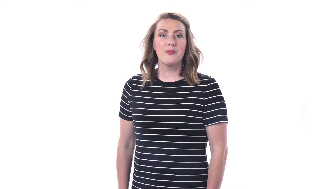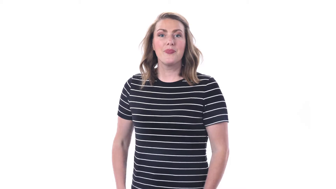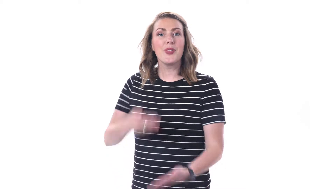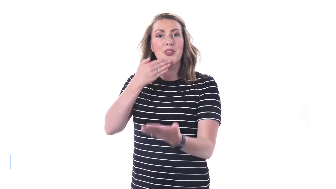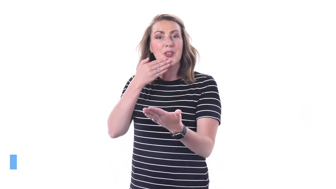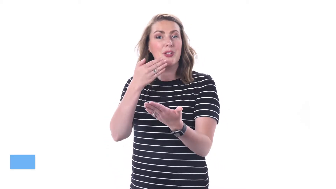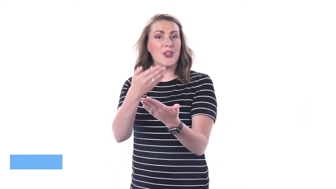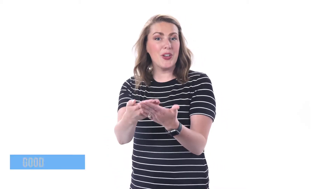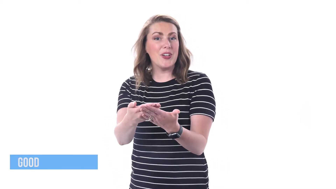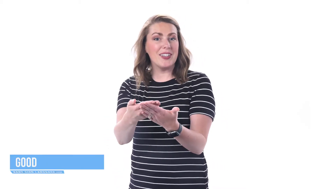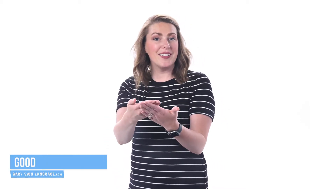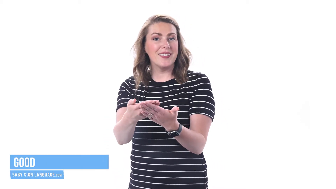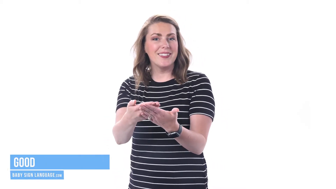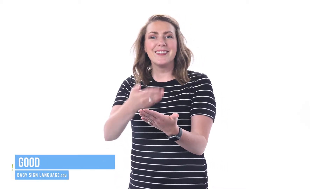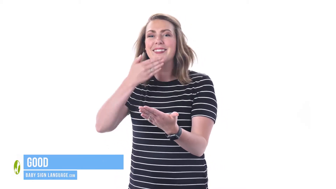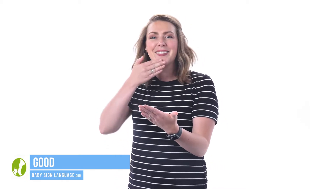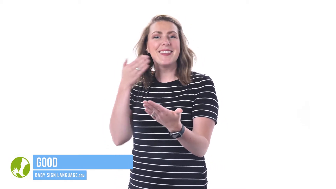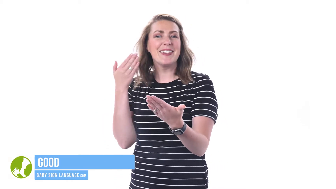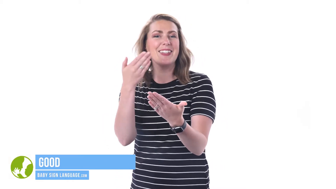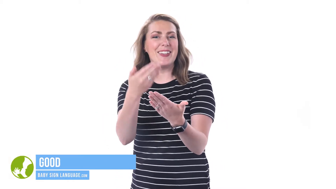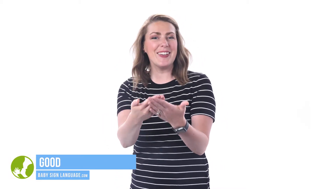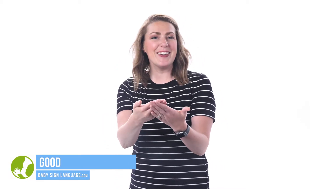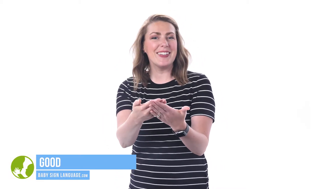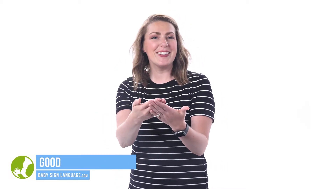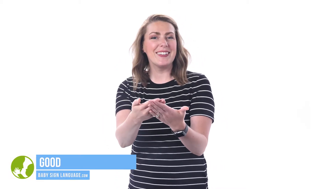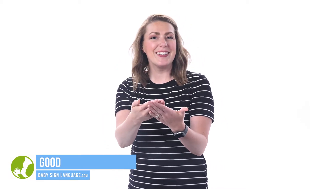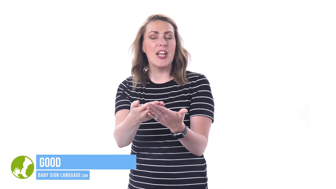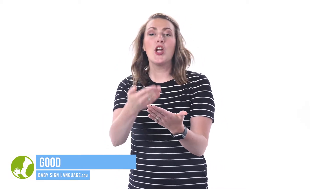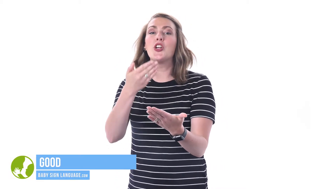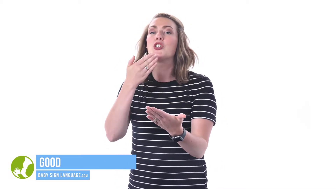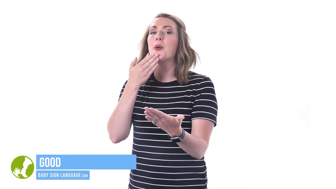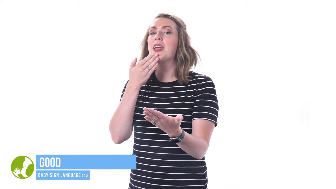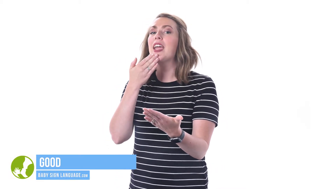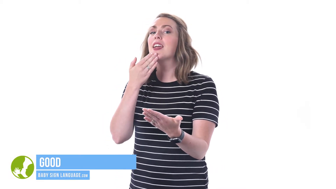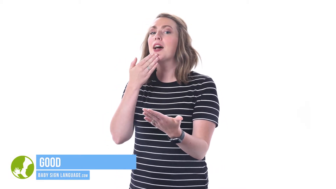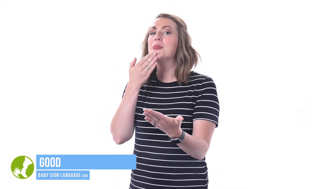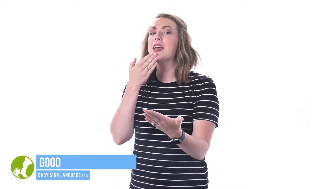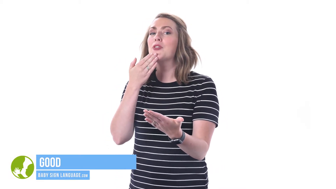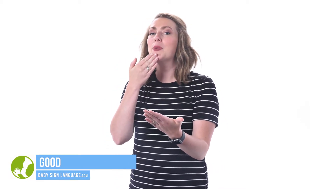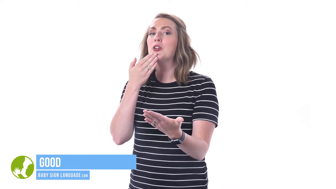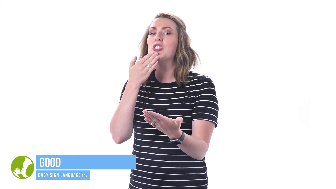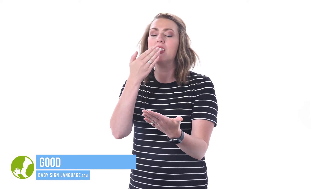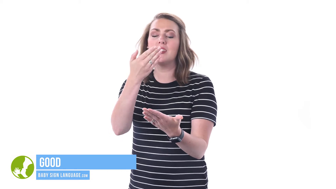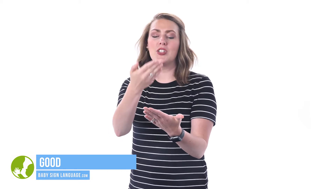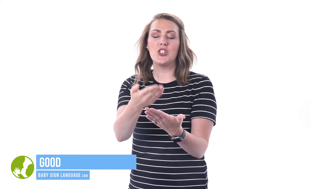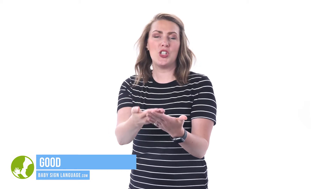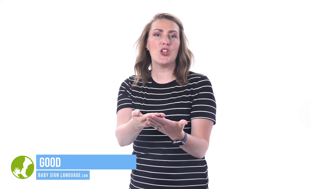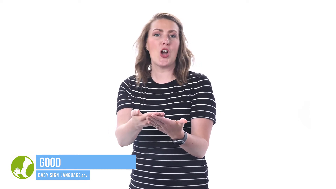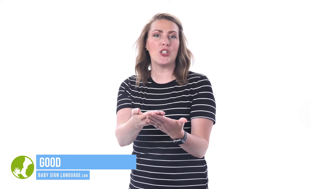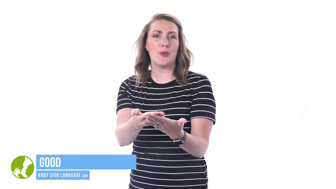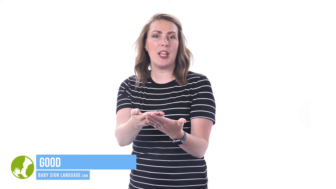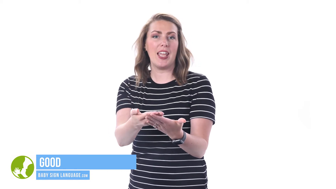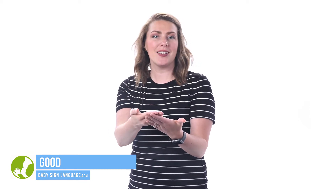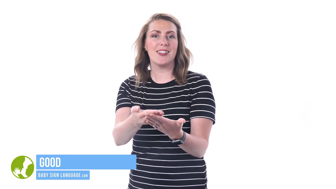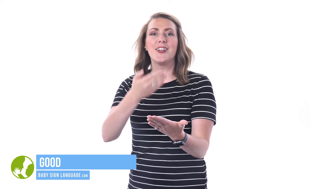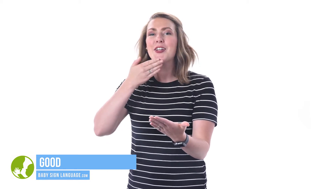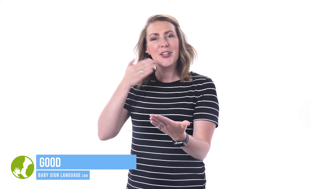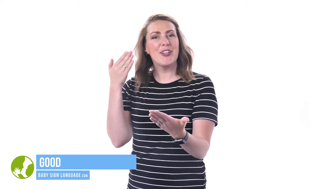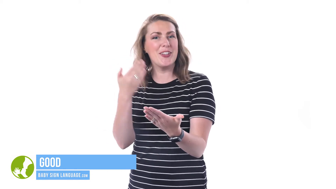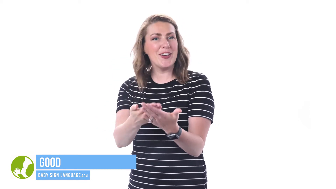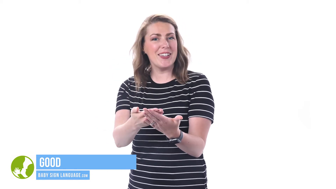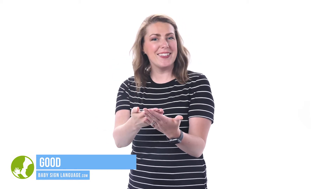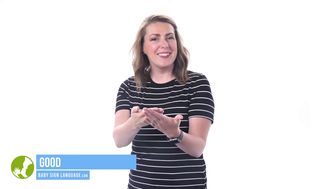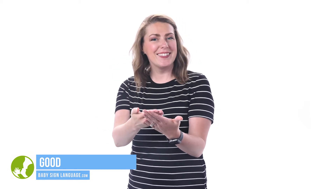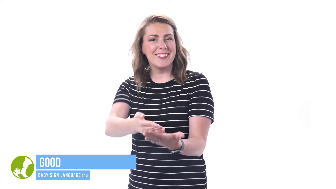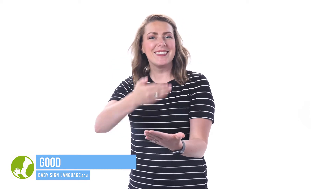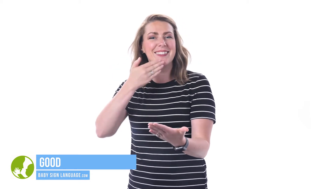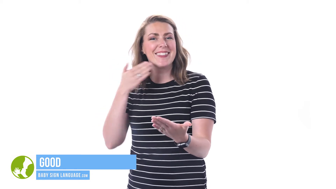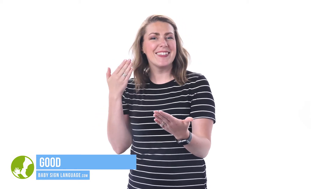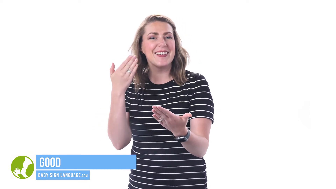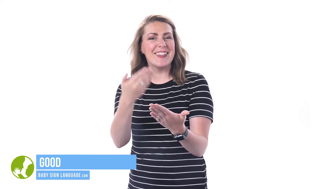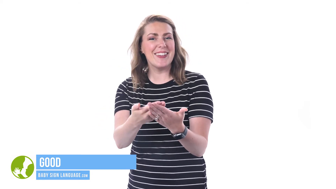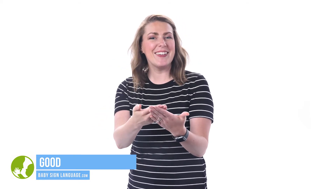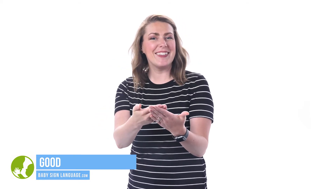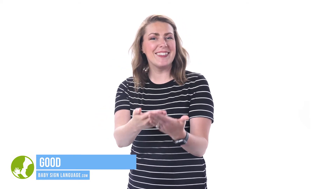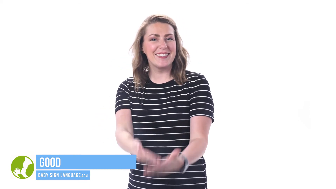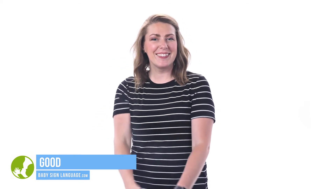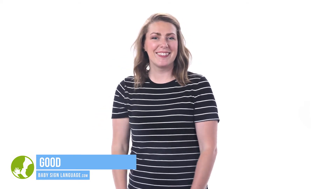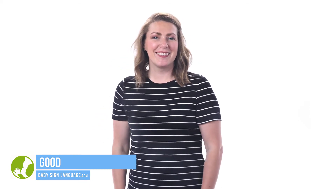Good